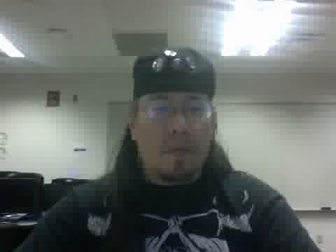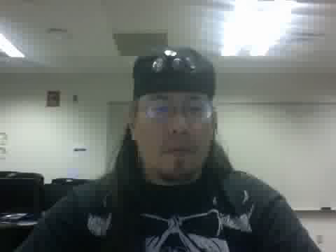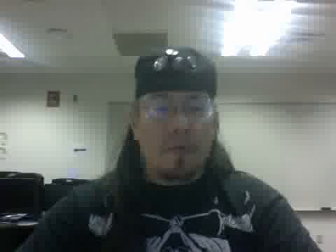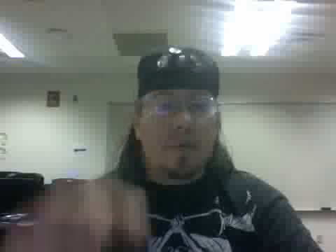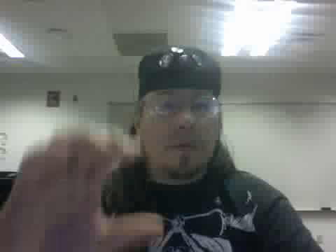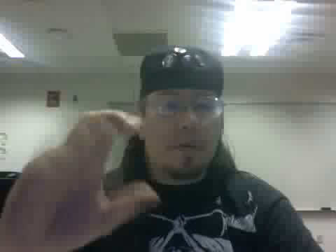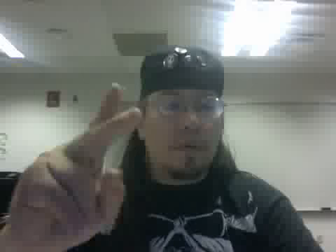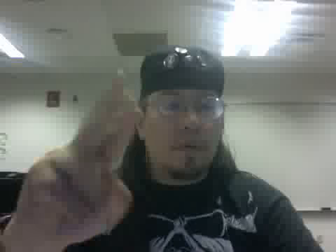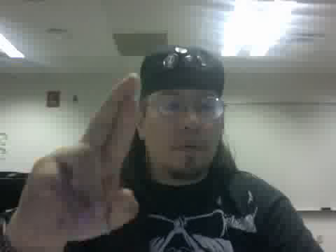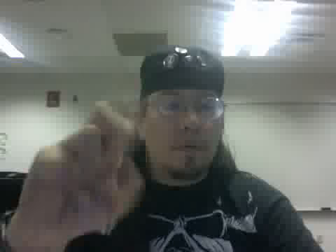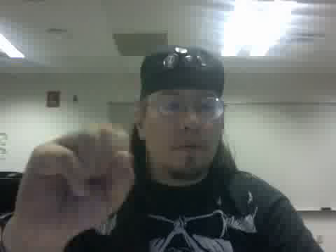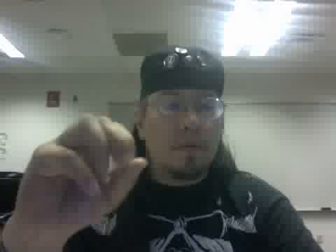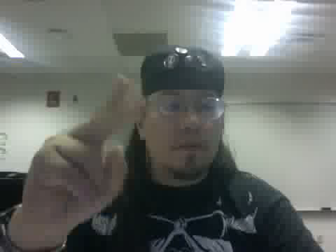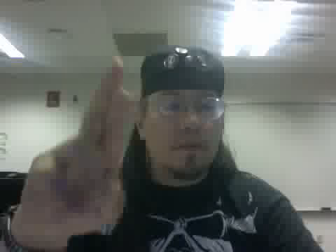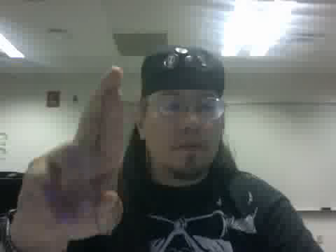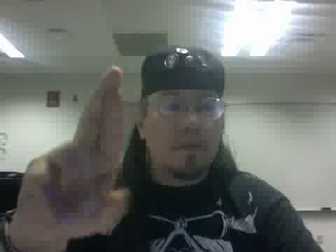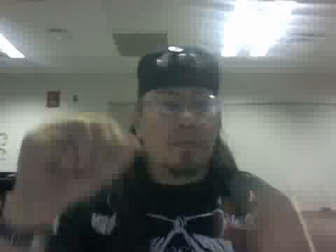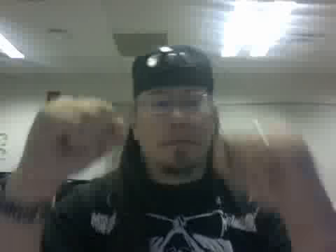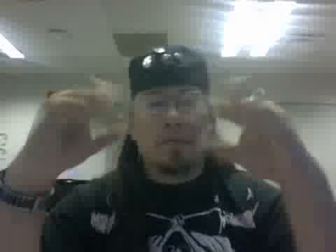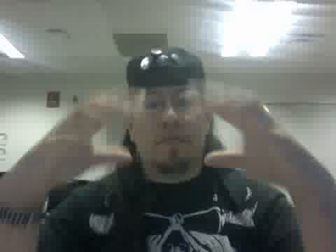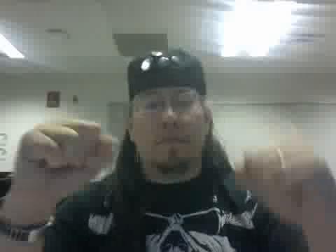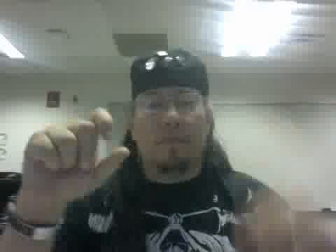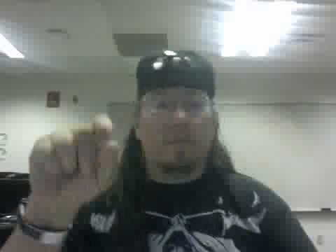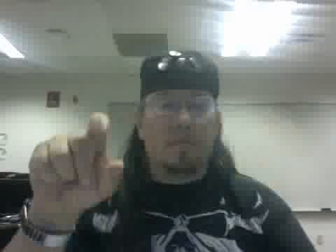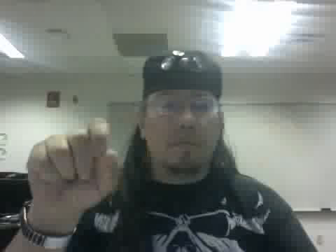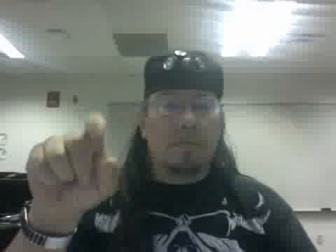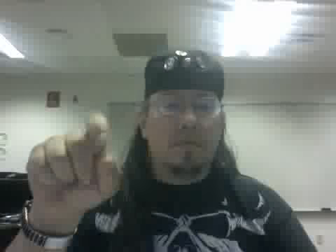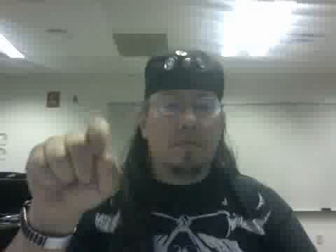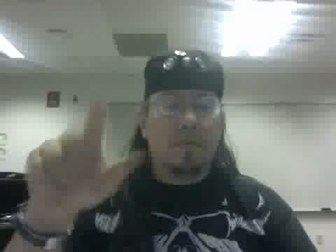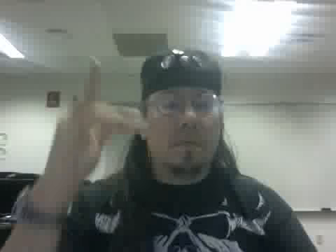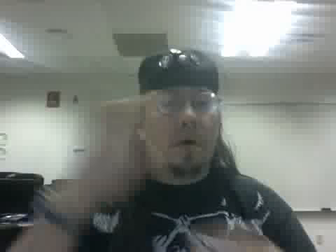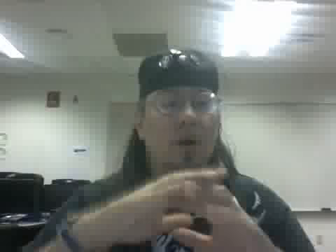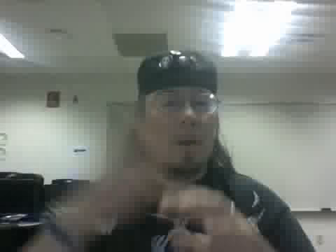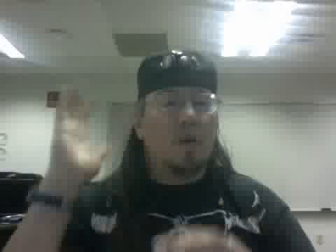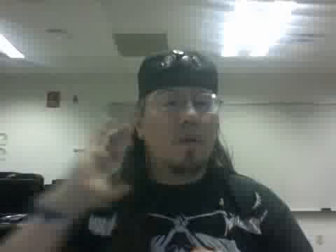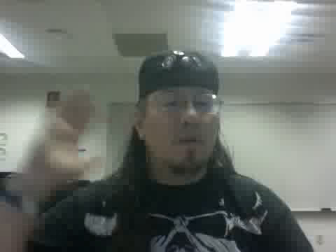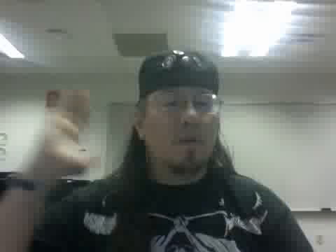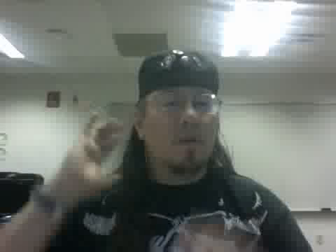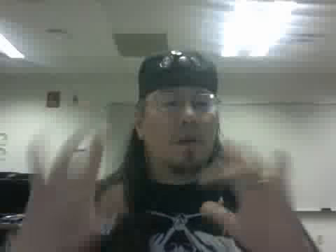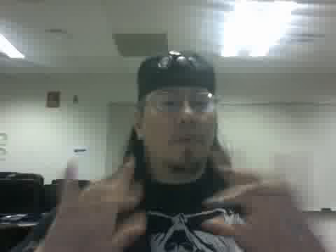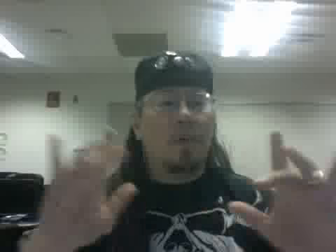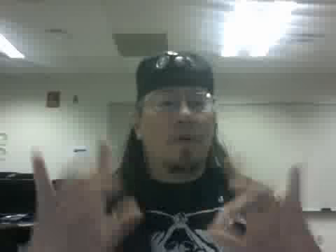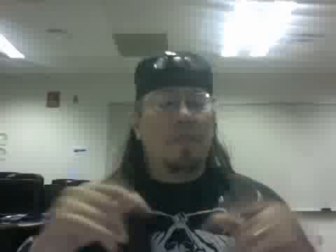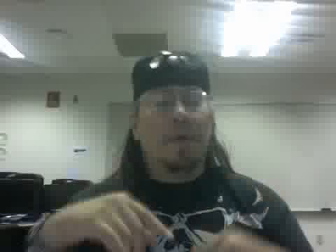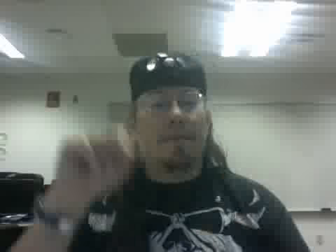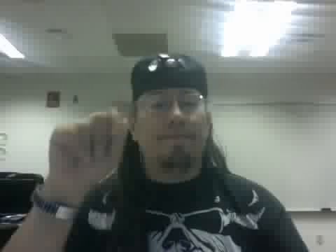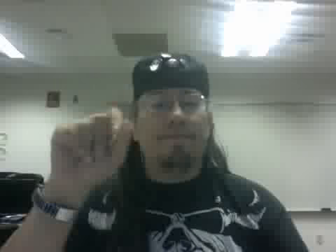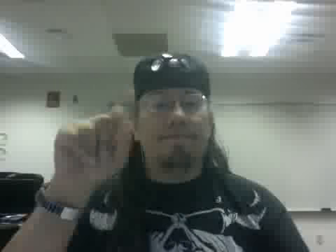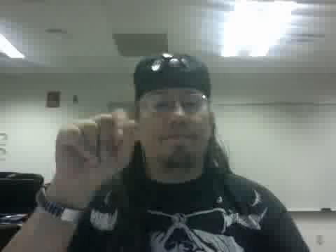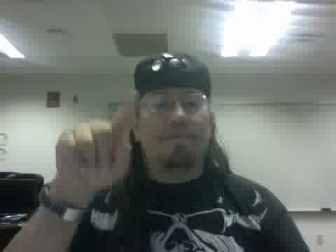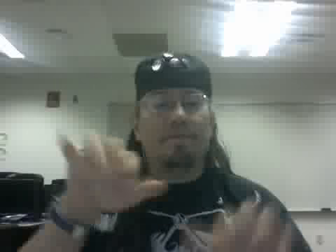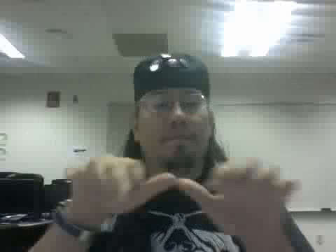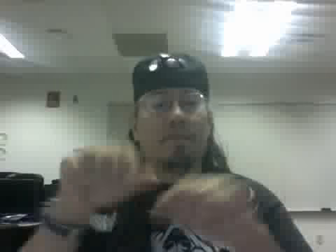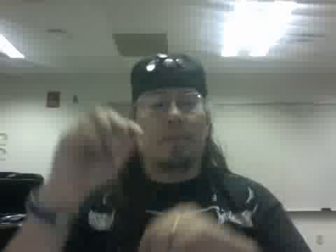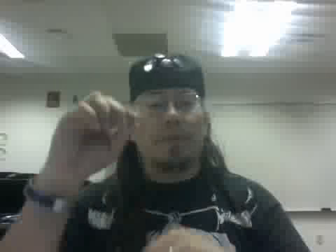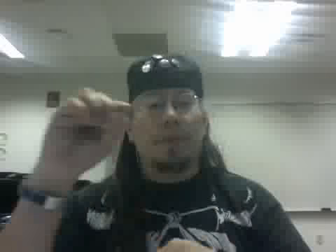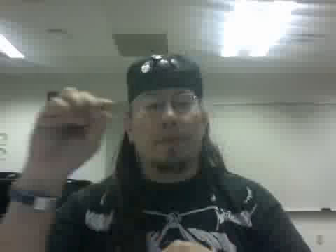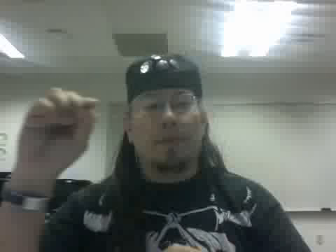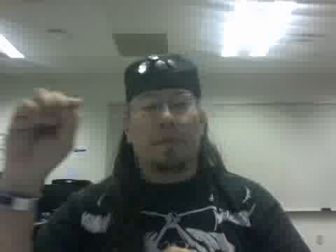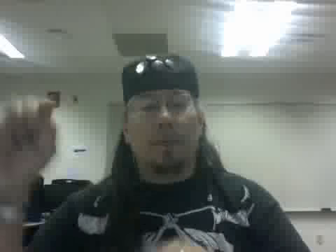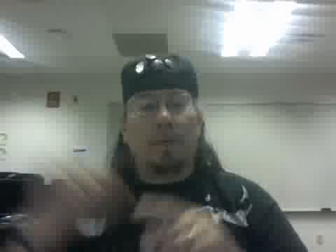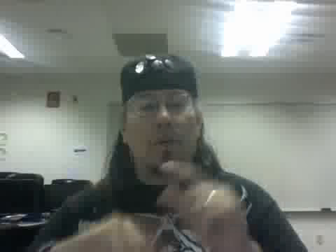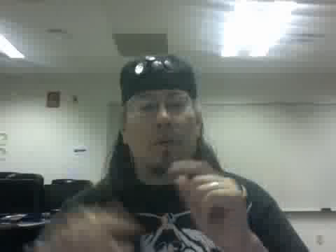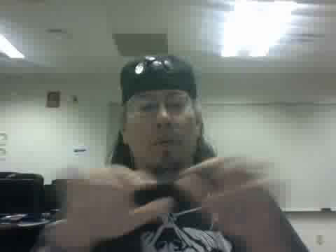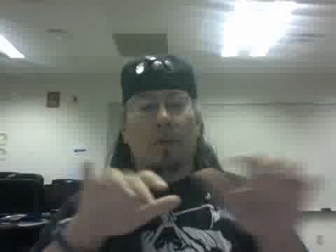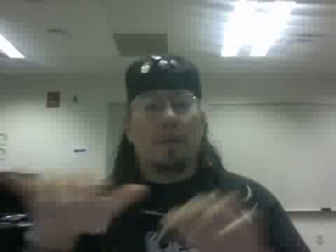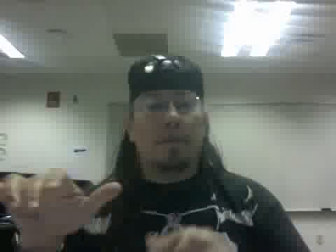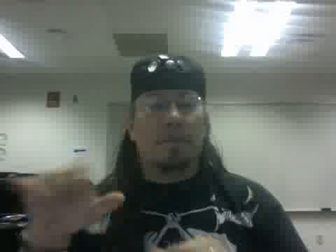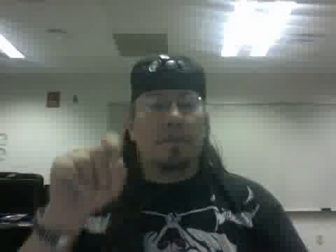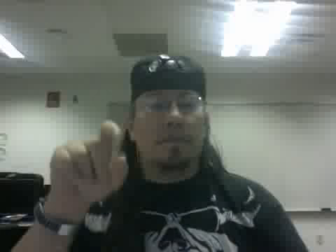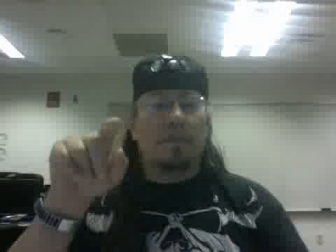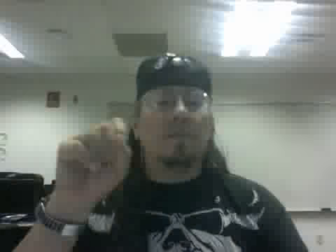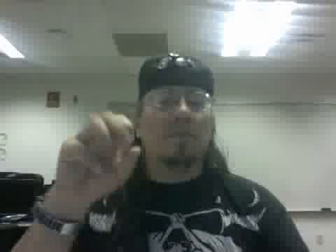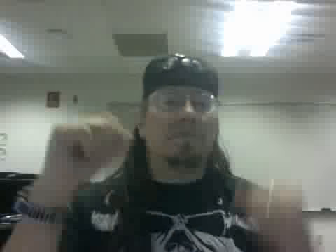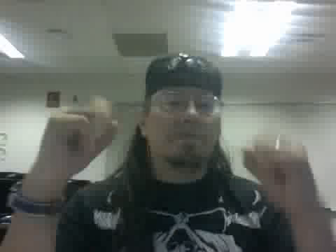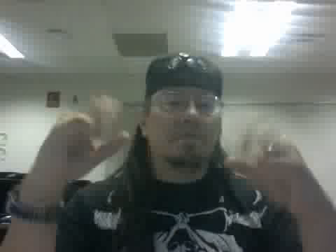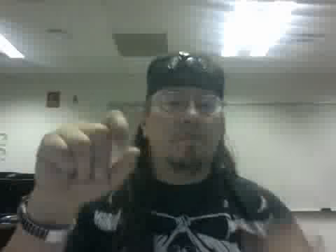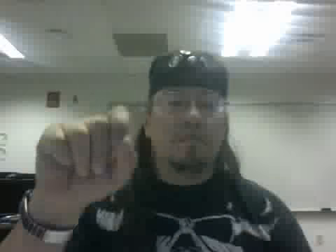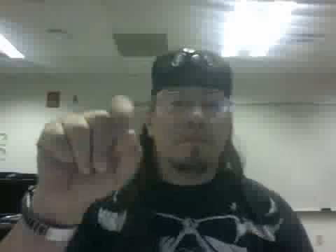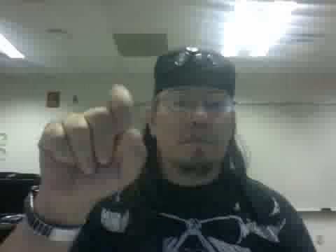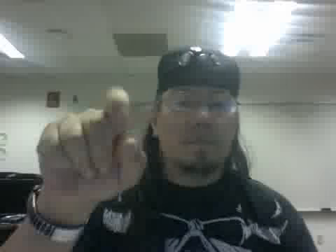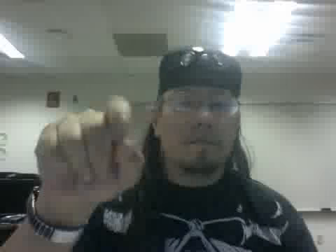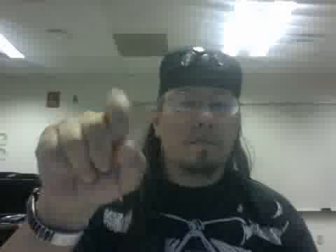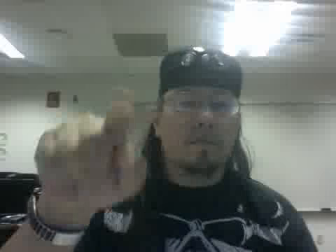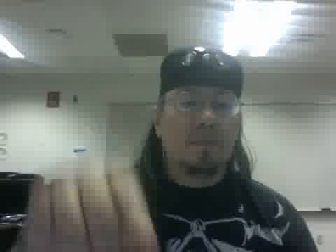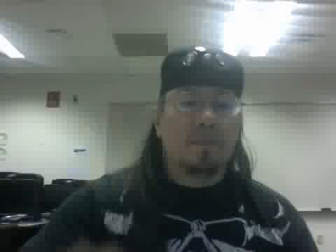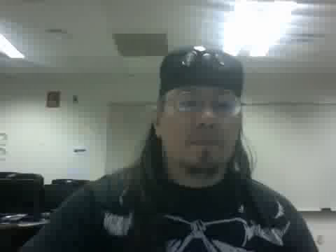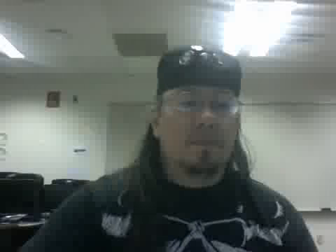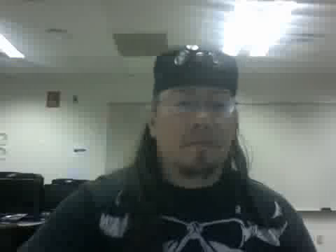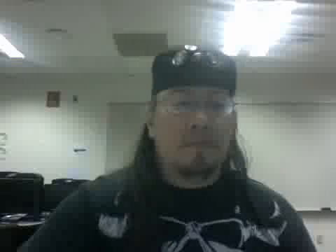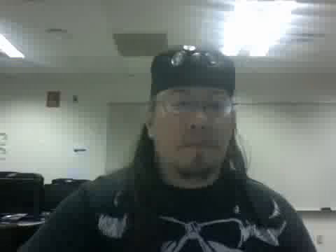cursor